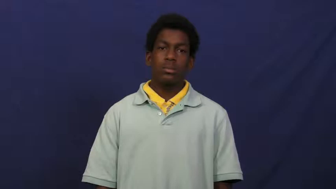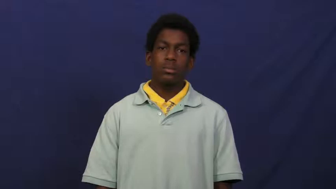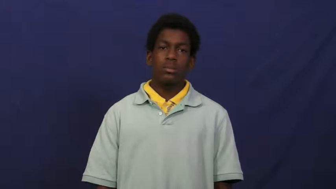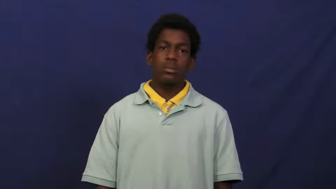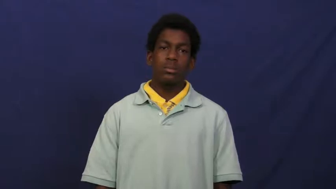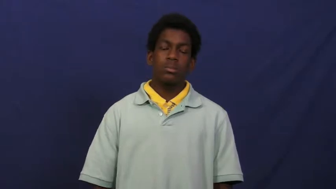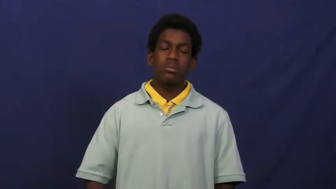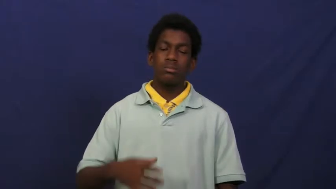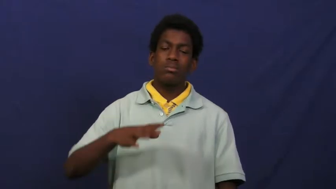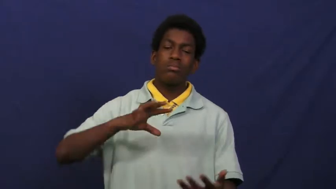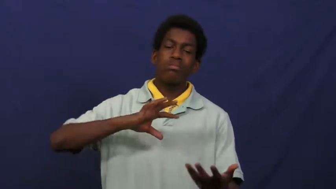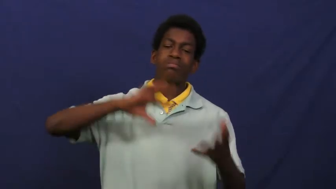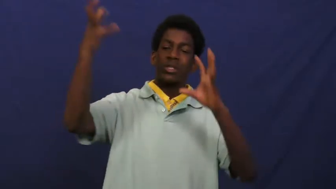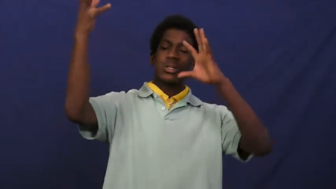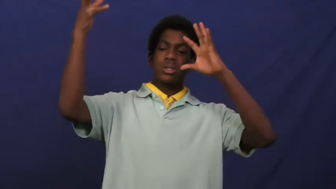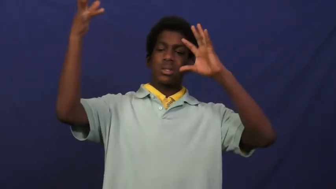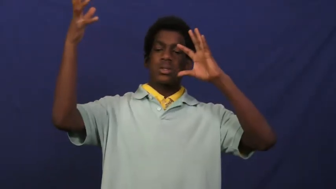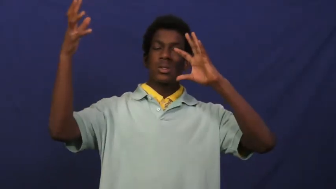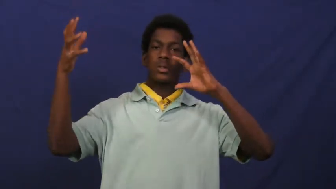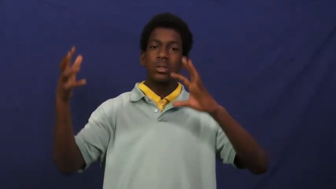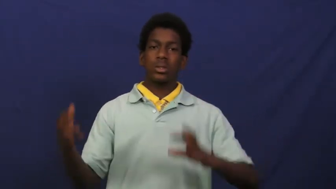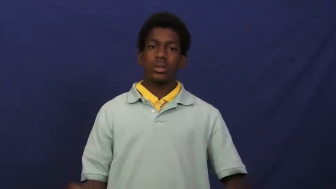corrupt-file